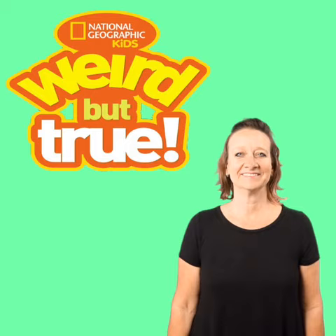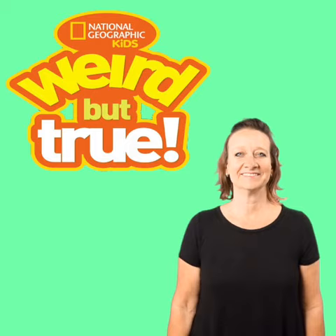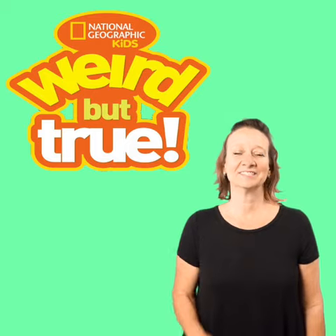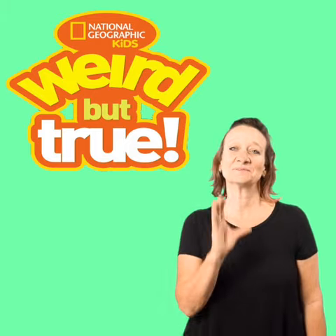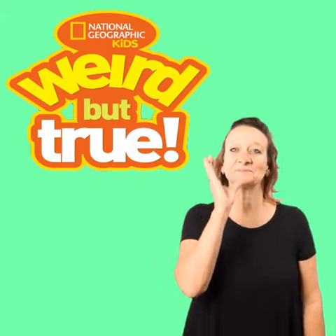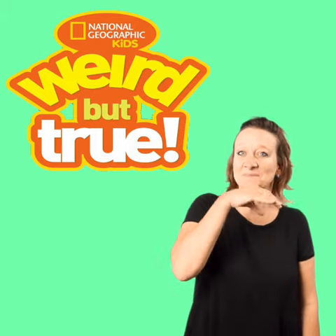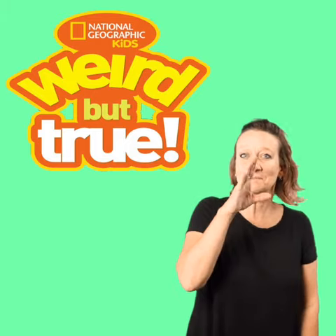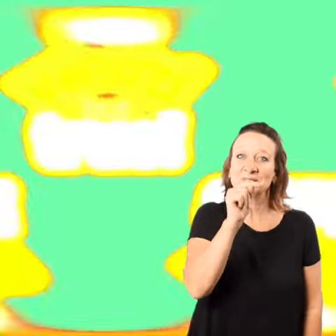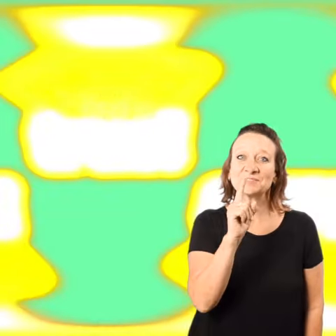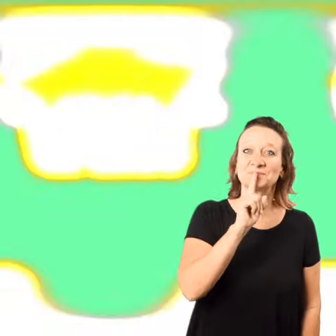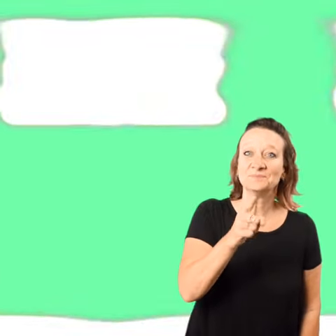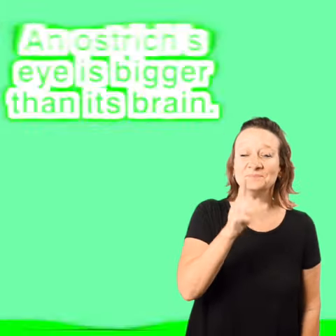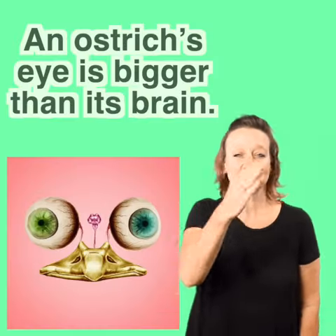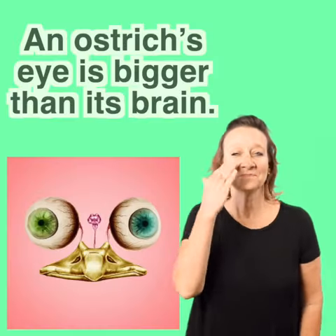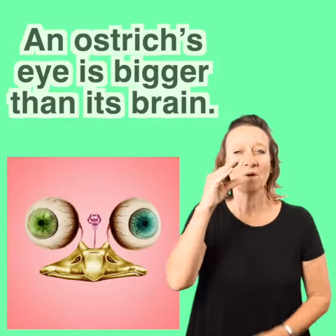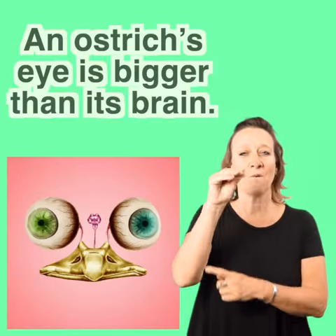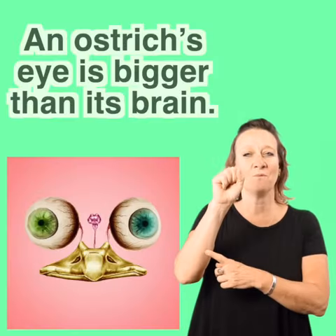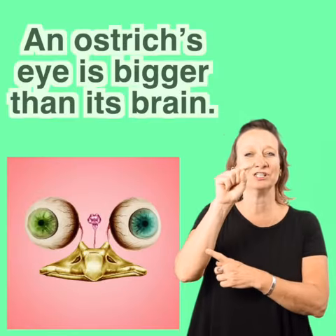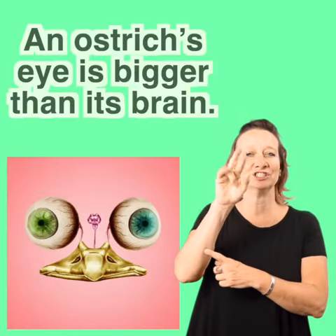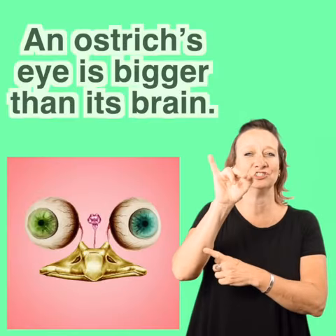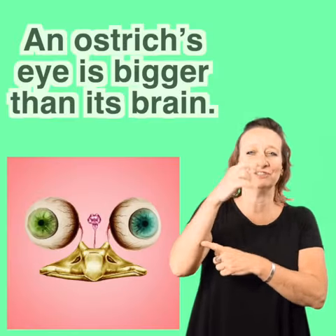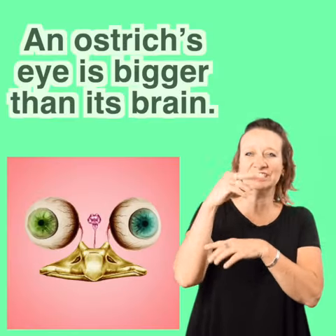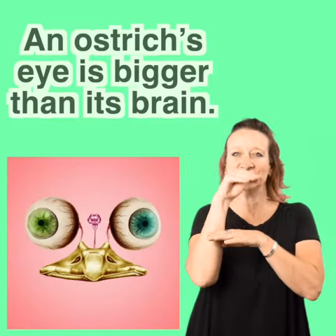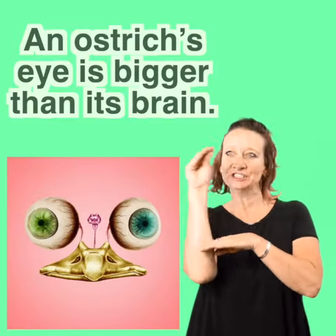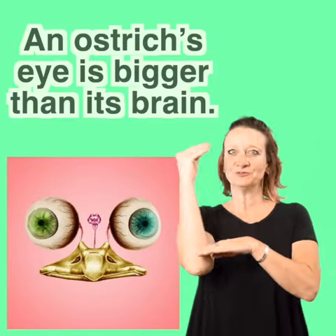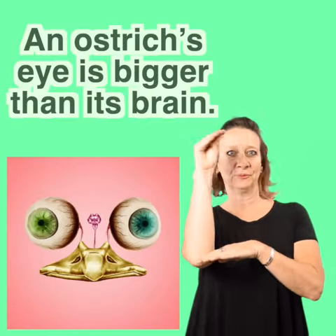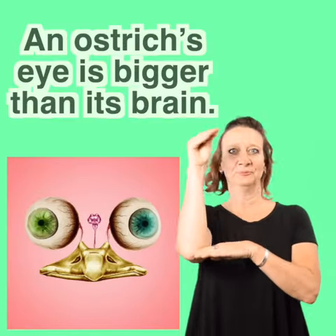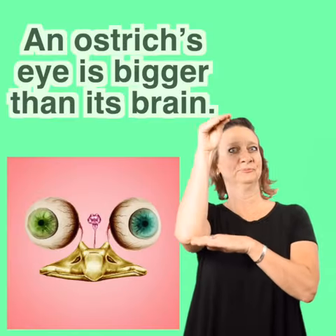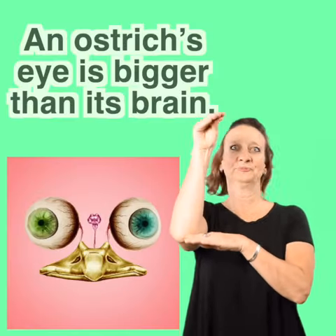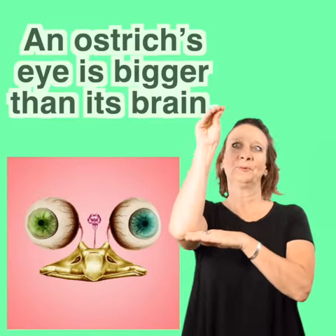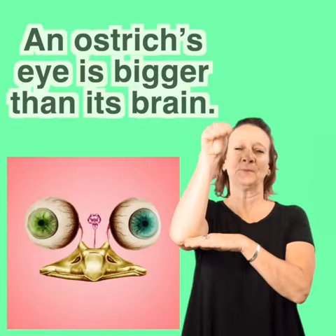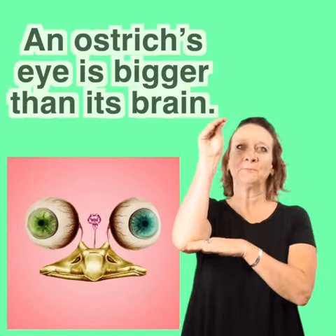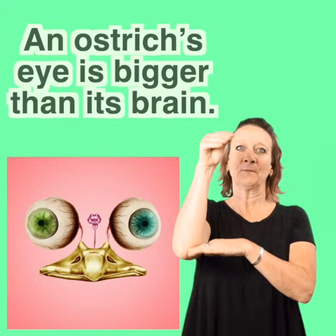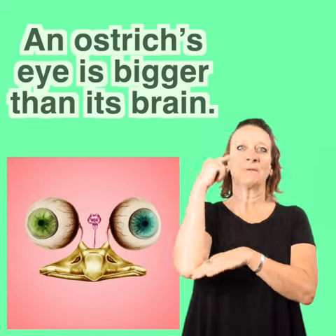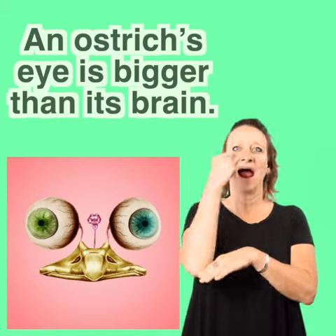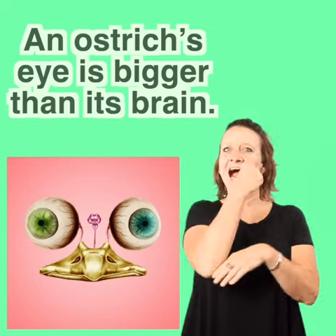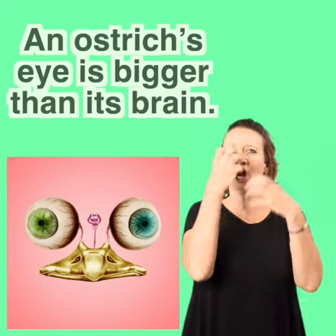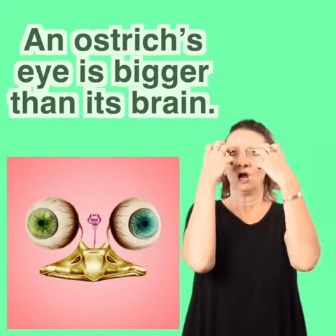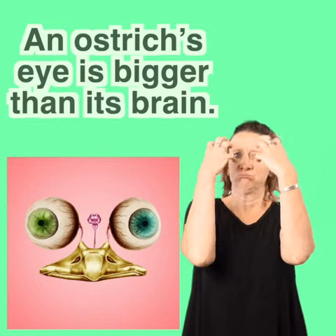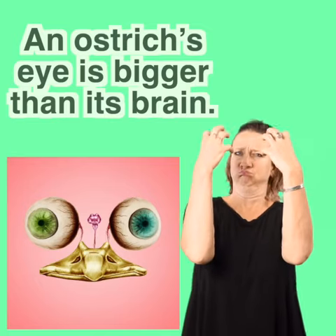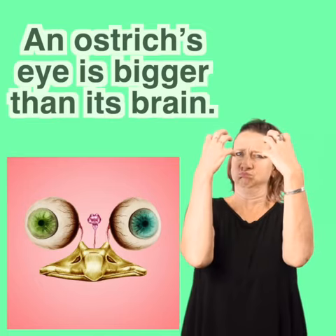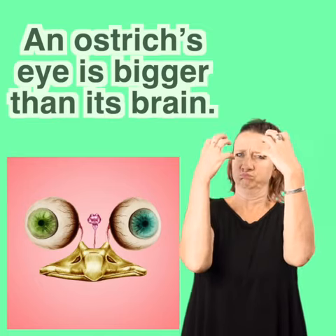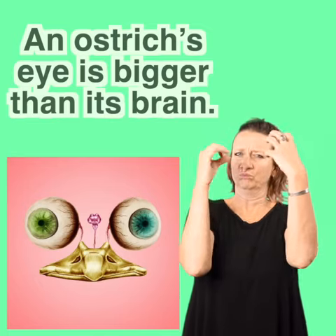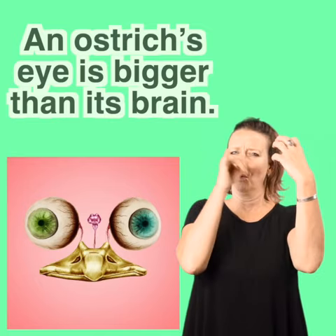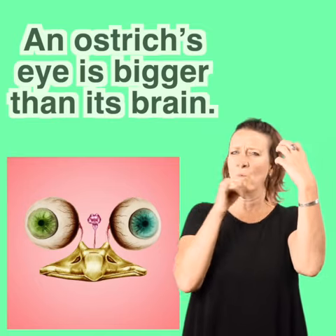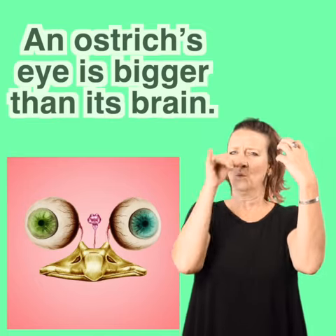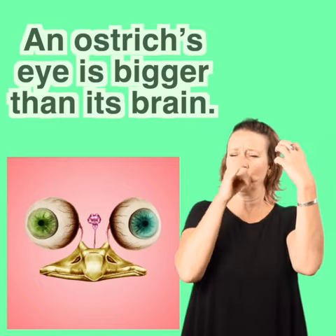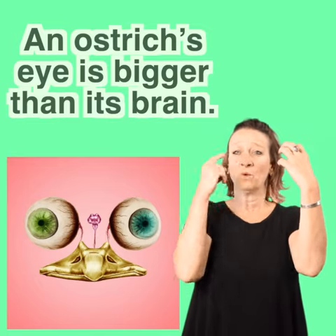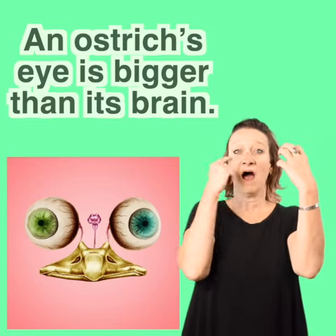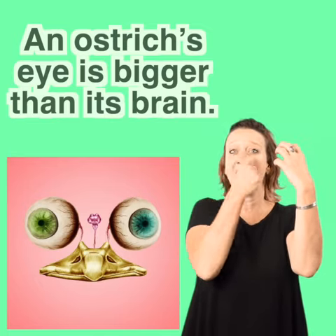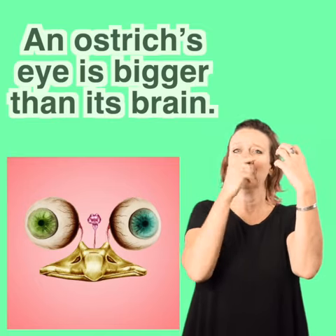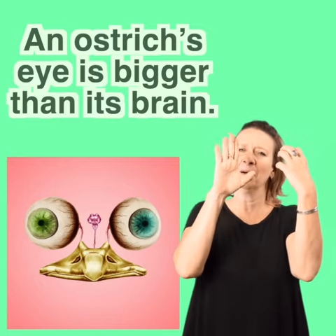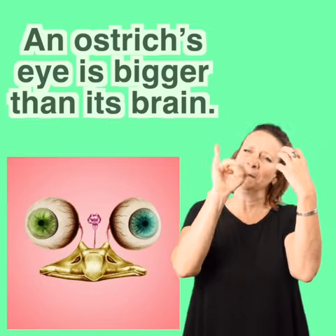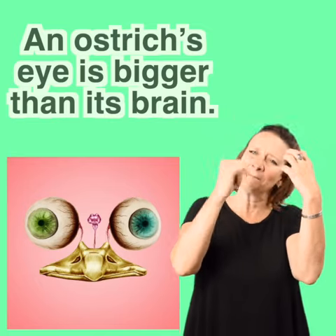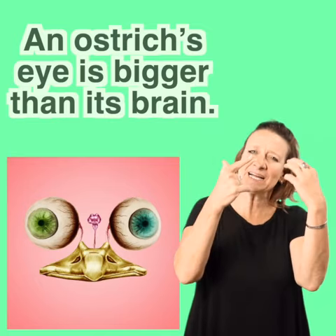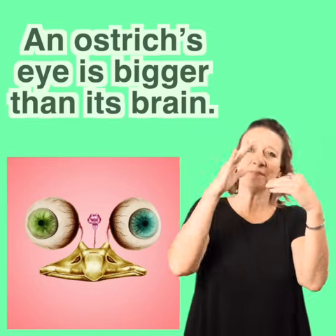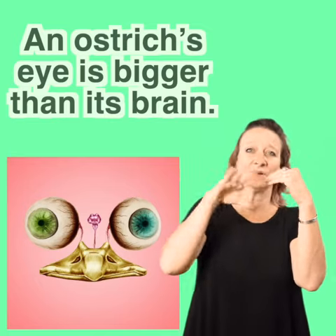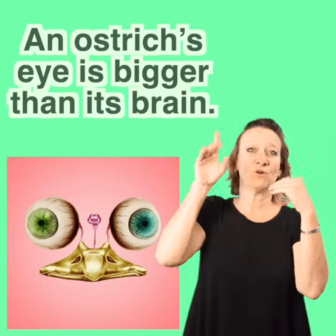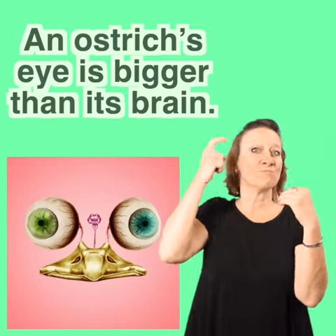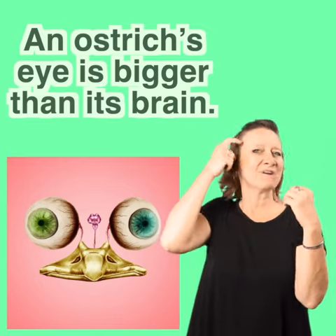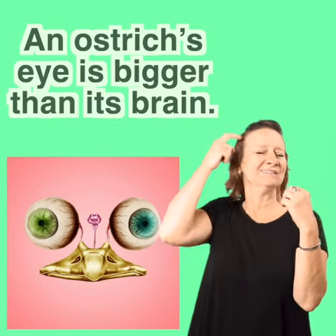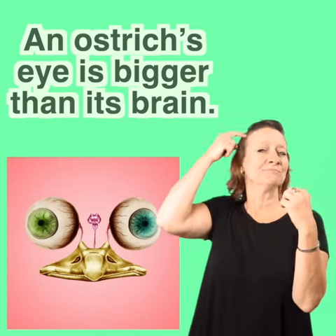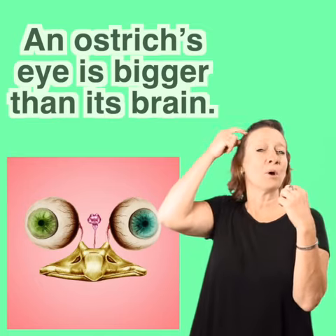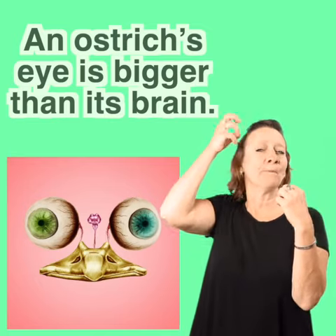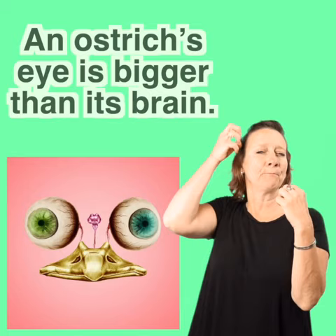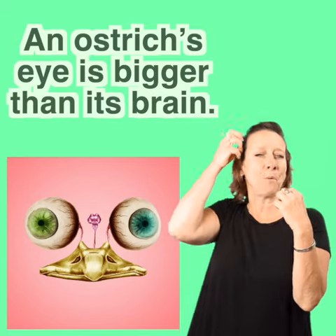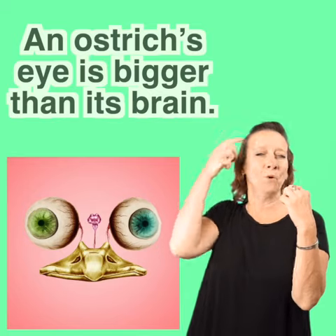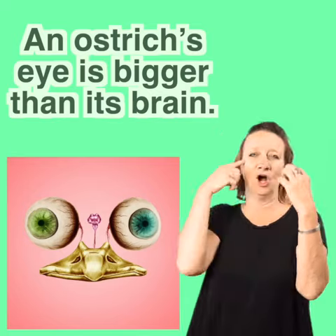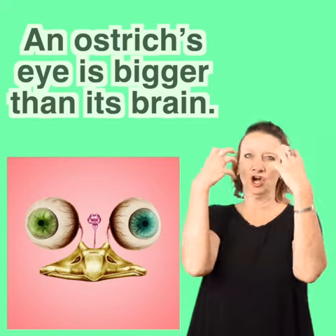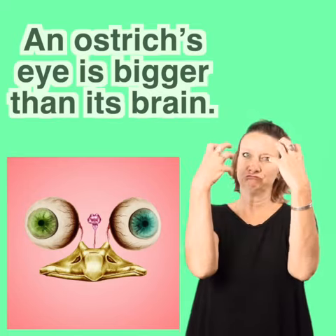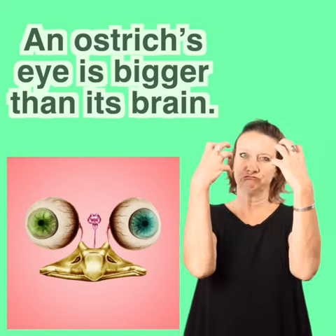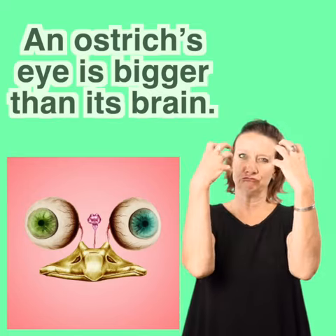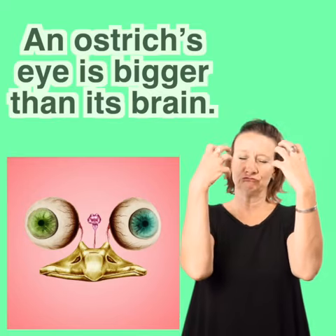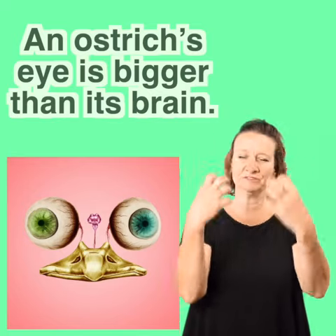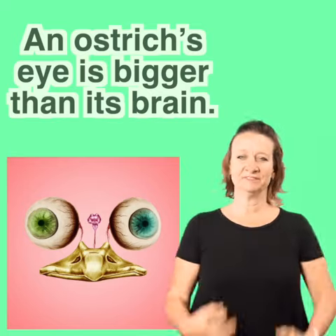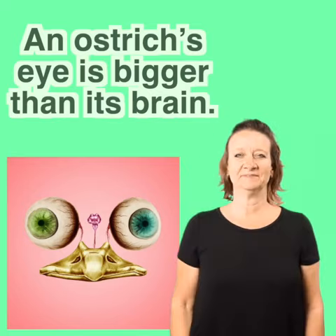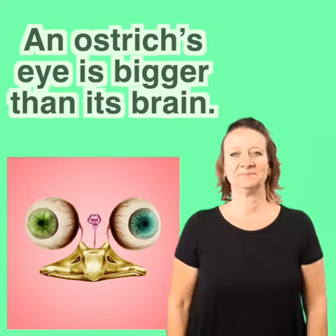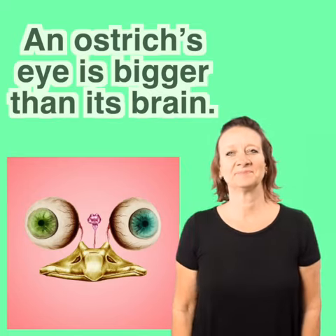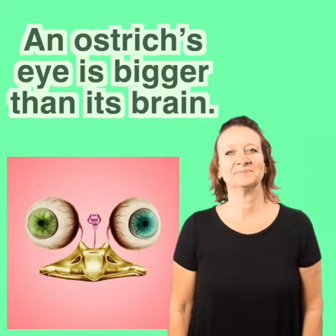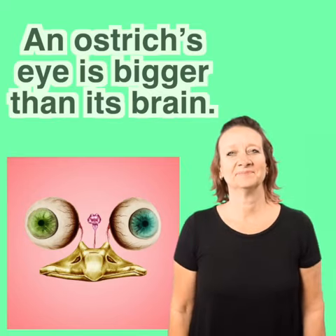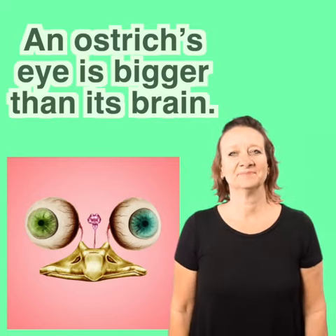Ostrich